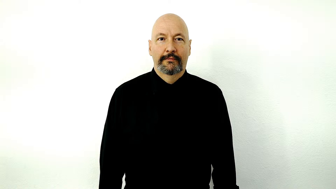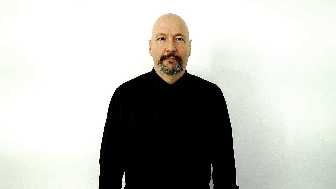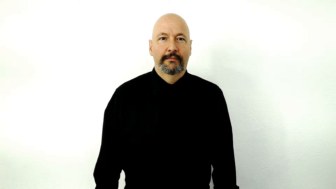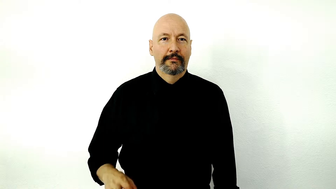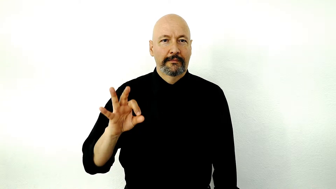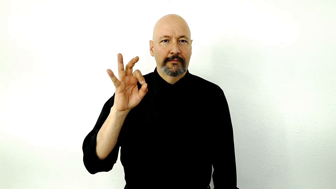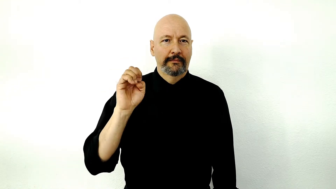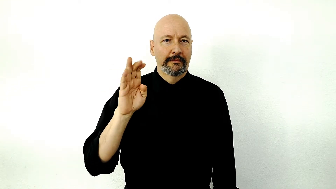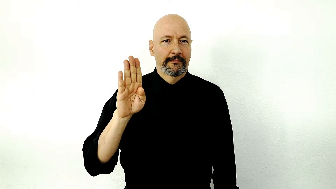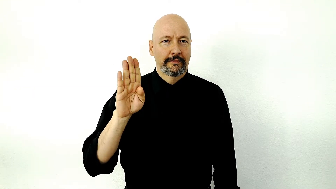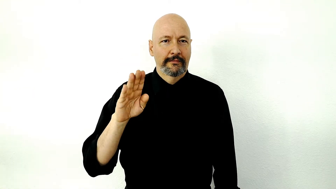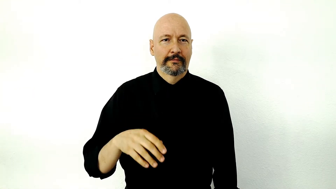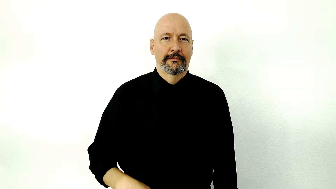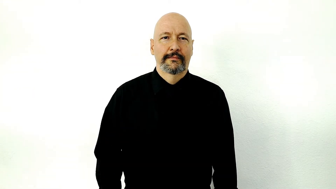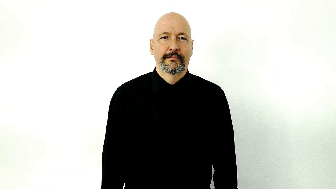#FEB